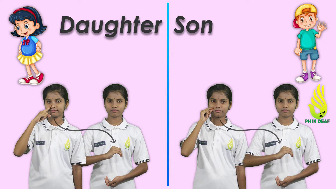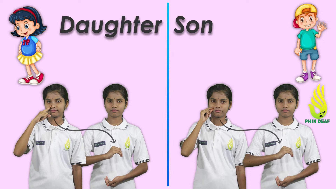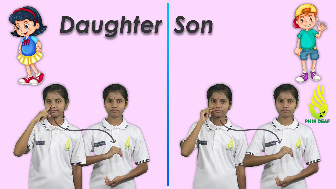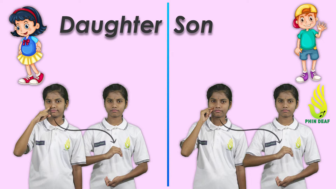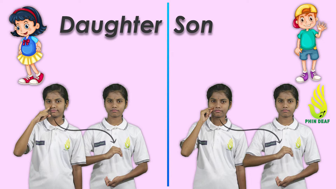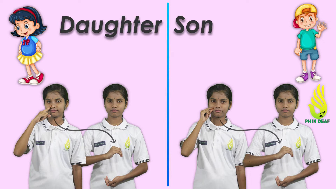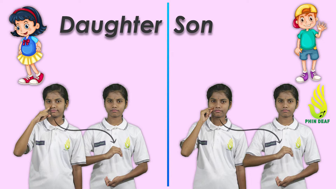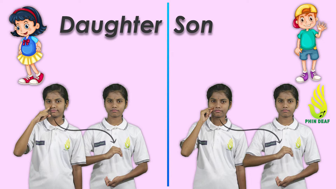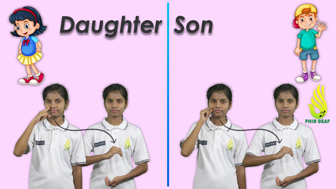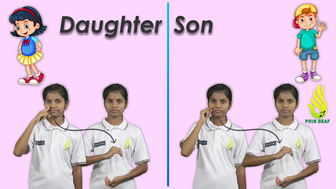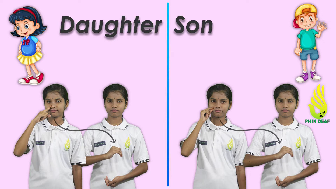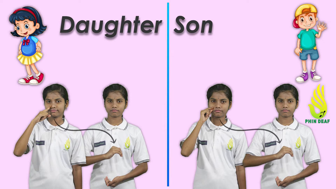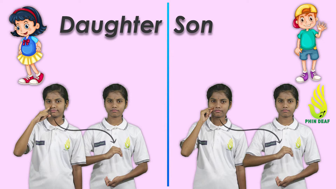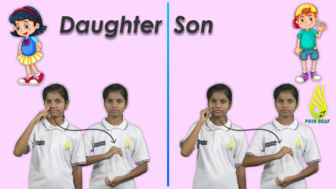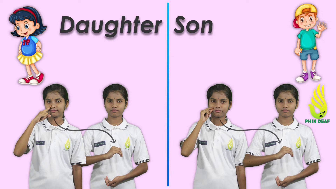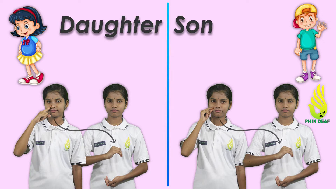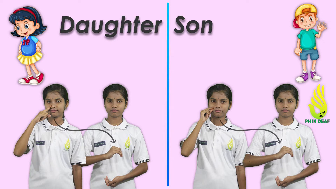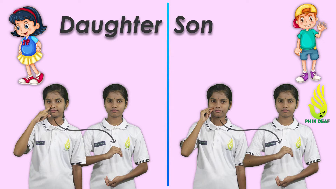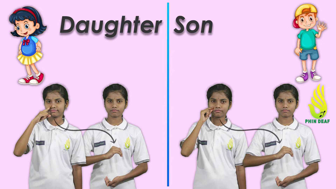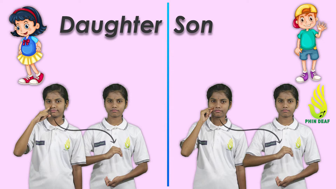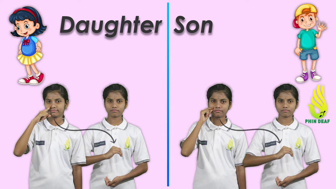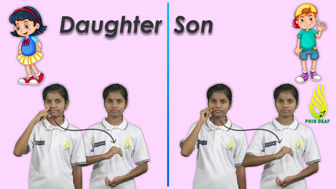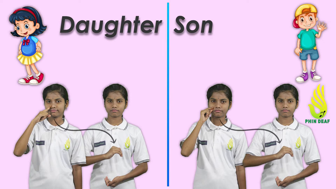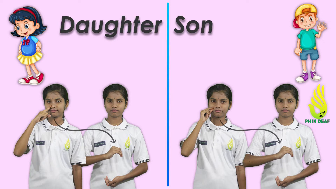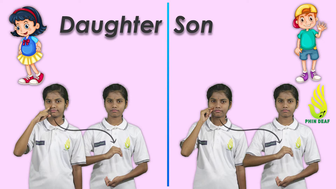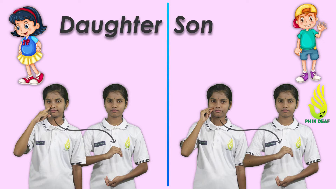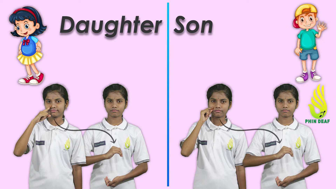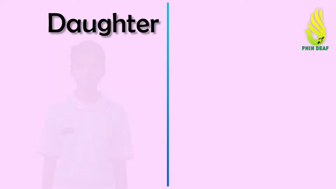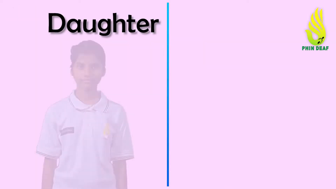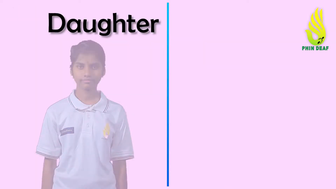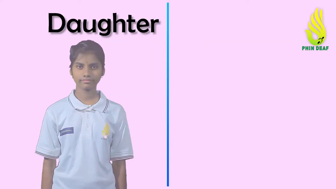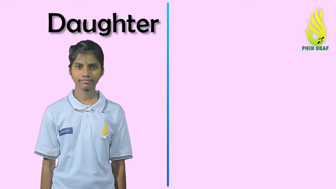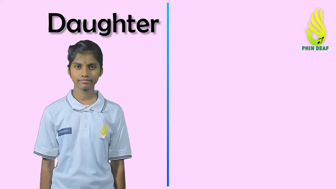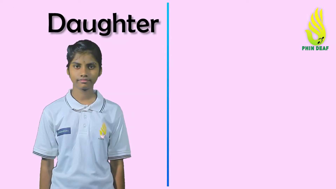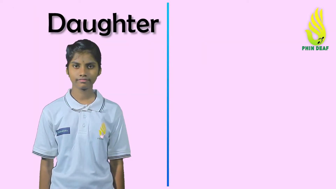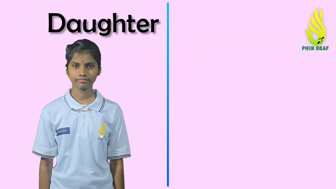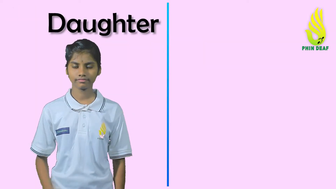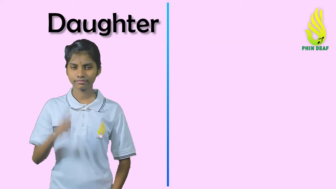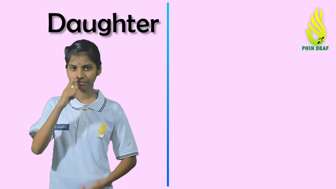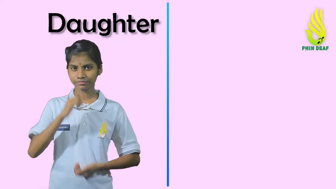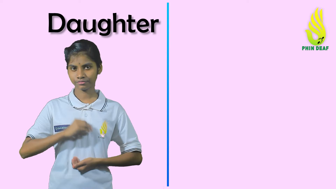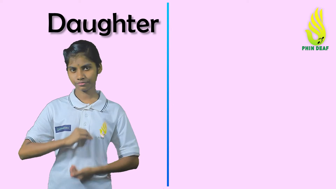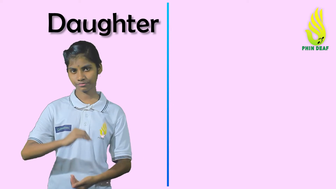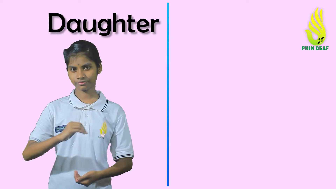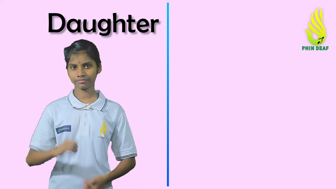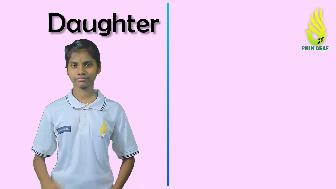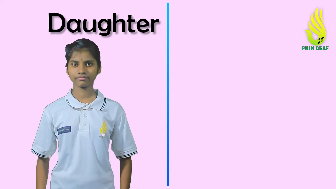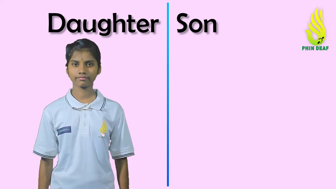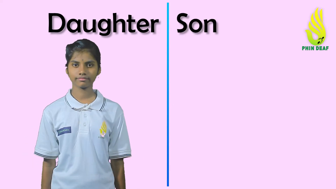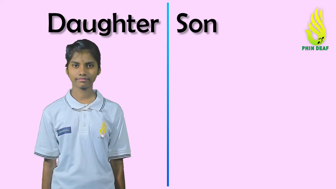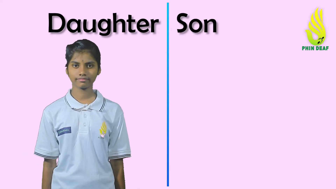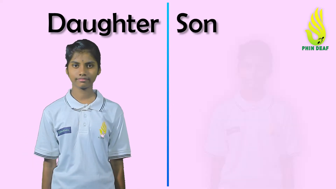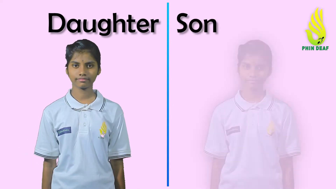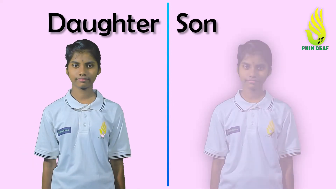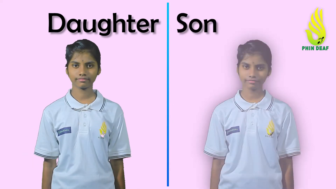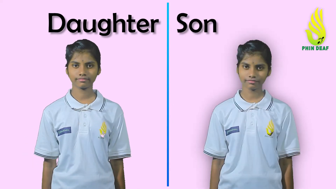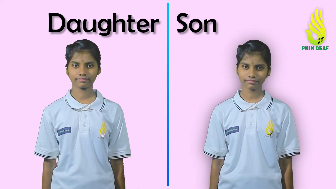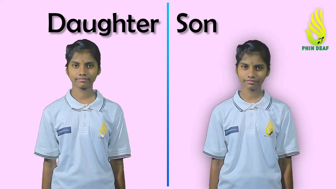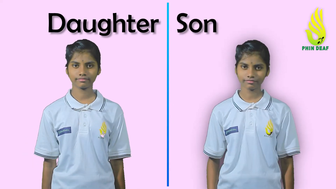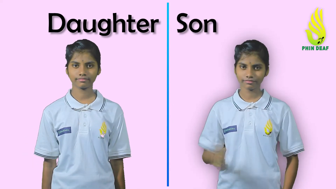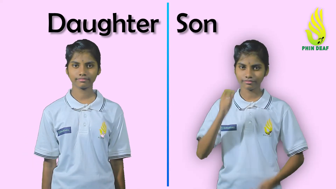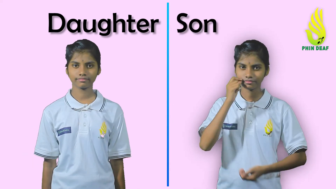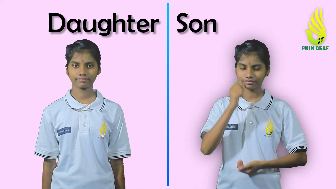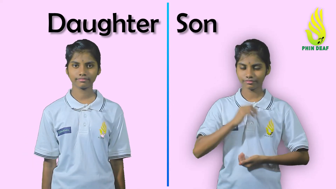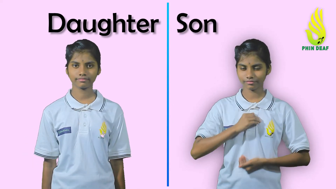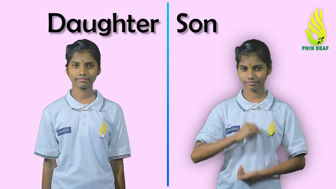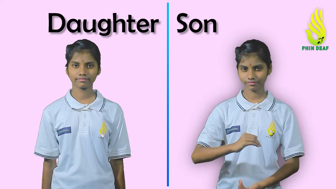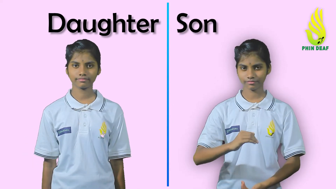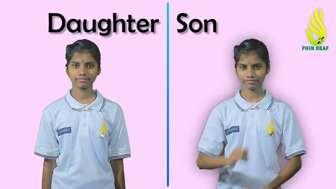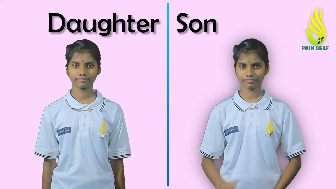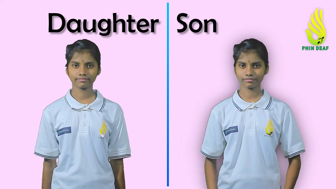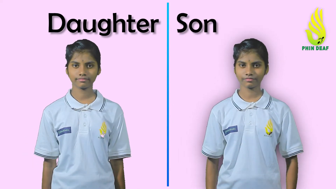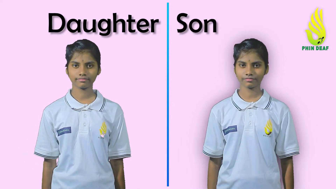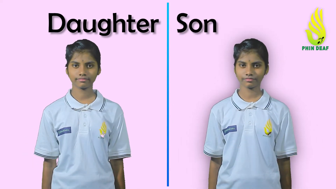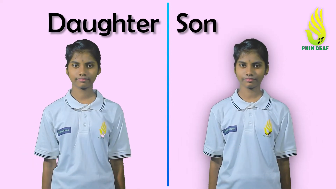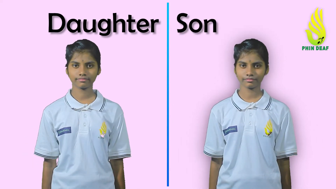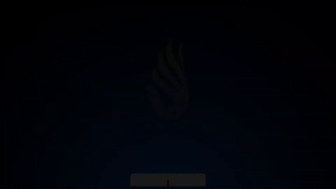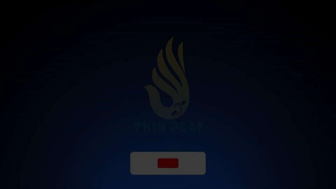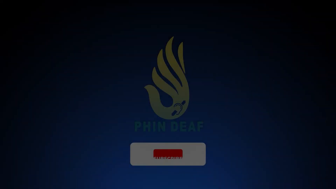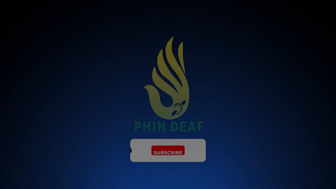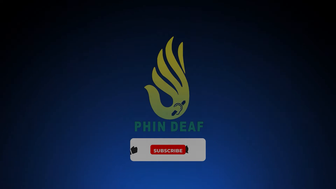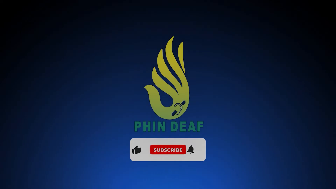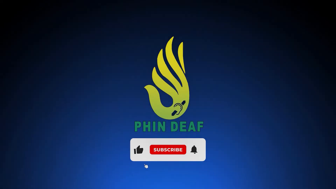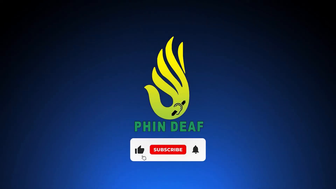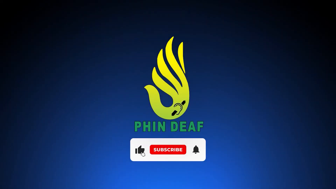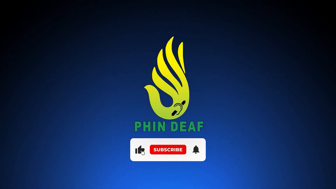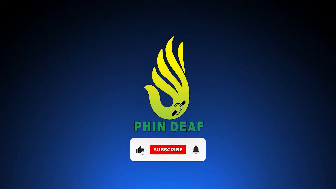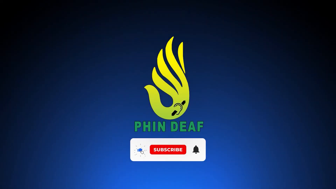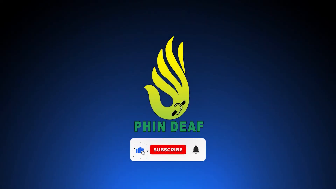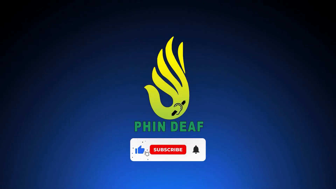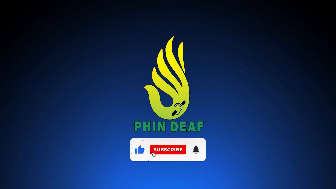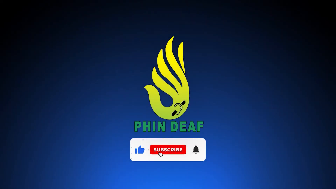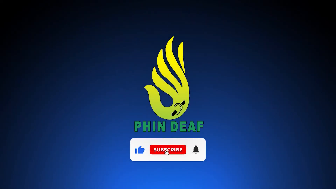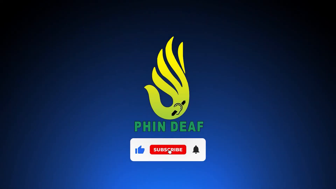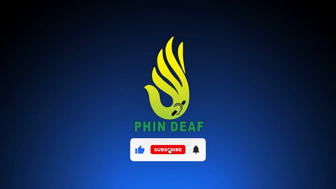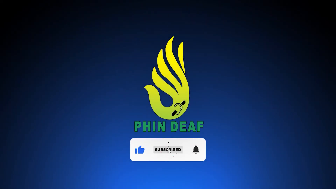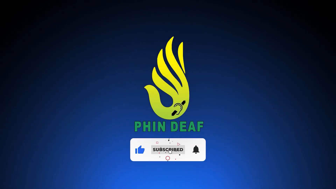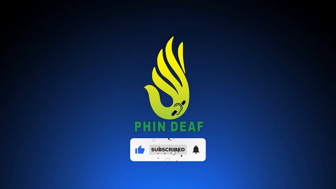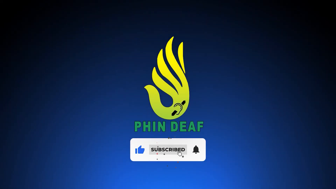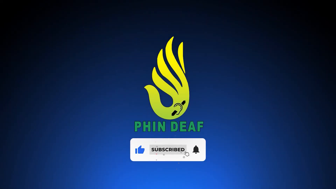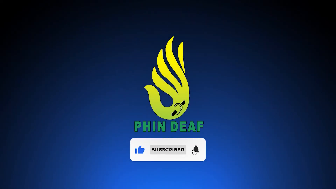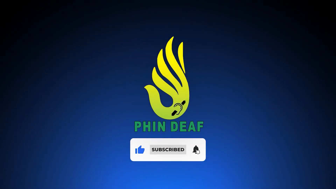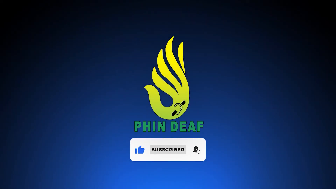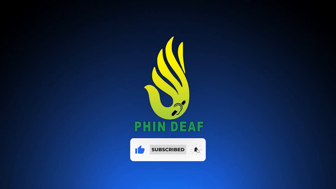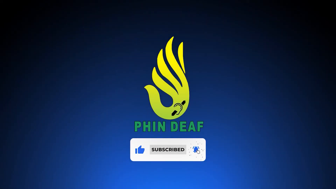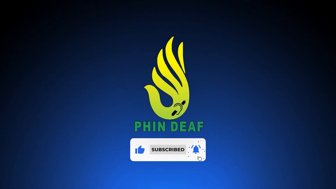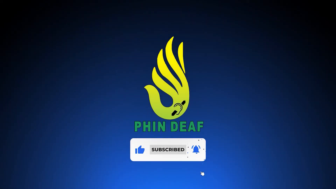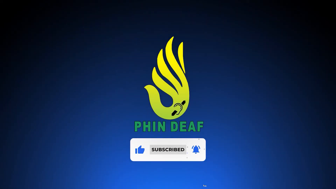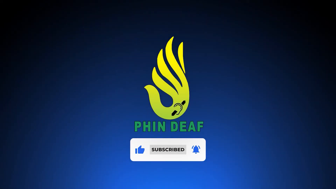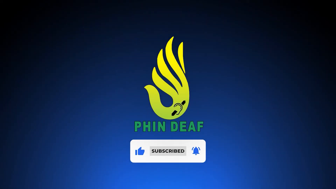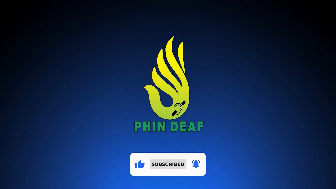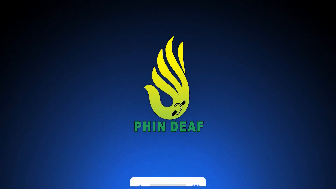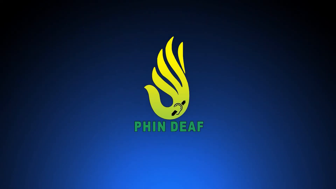Daughter and Son